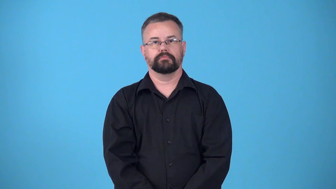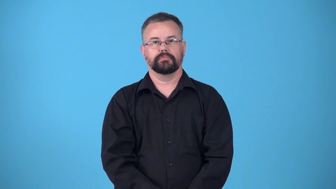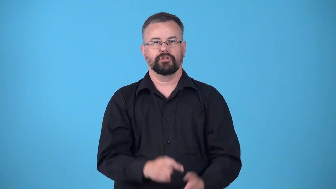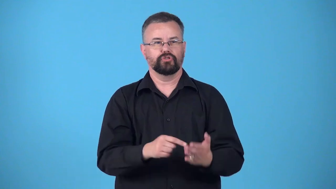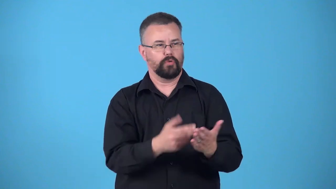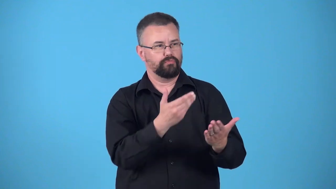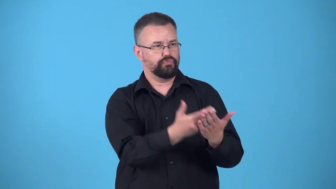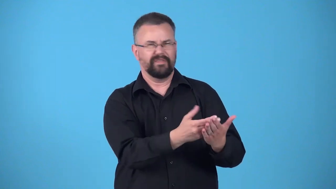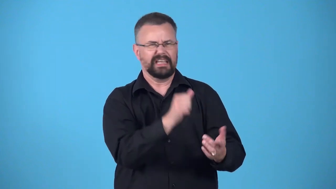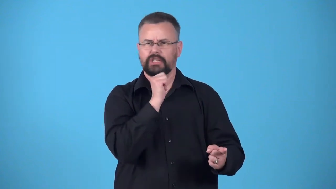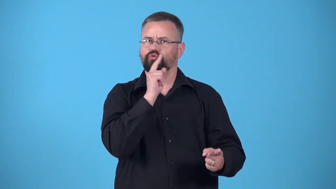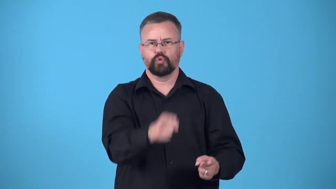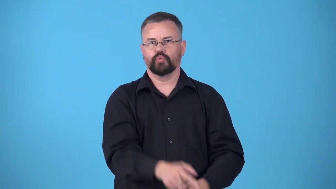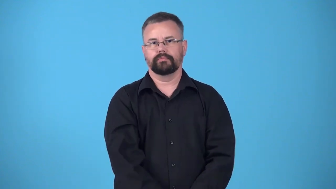deflate